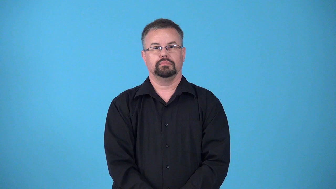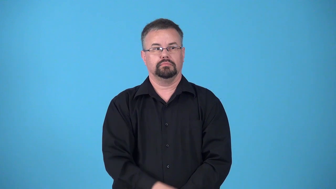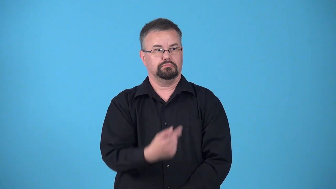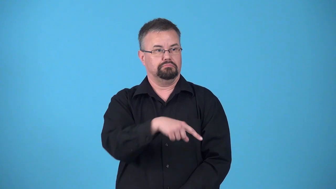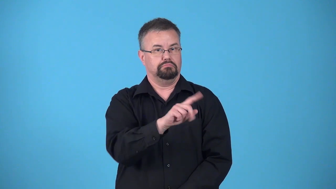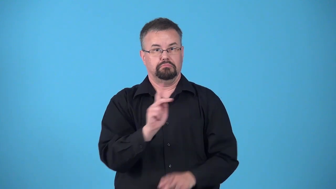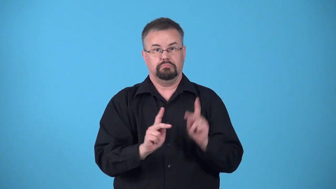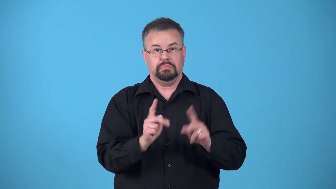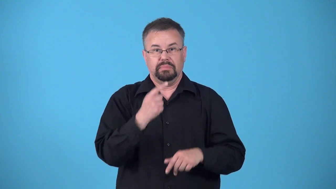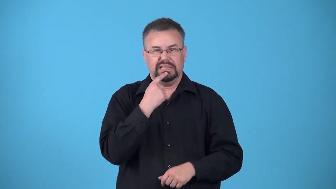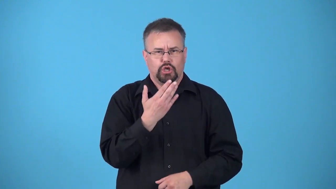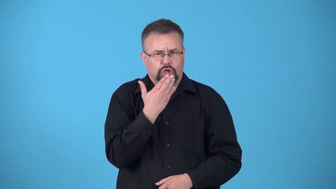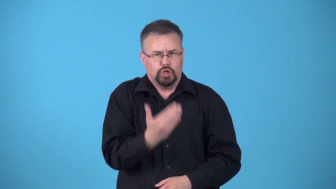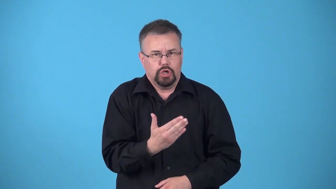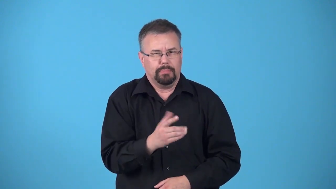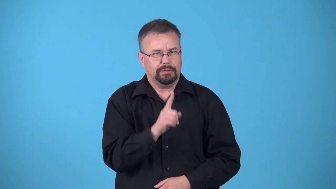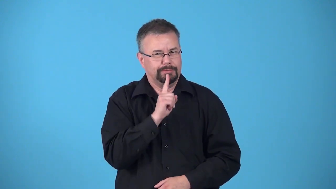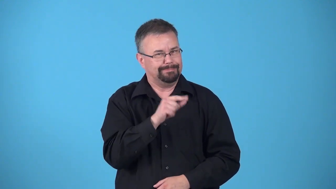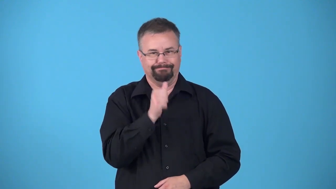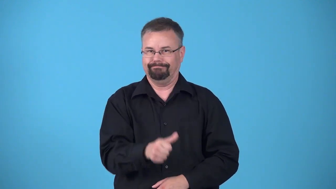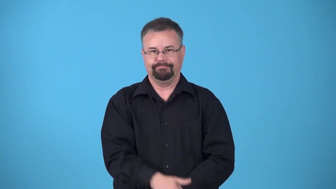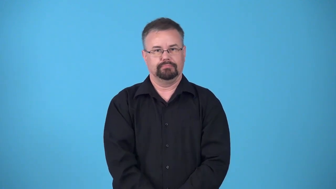isn't all it's cracked up to be